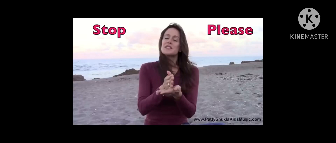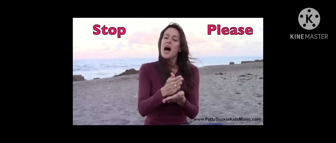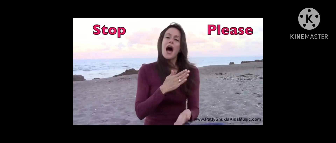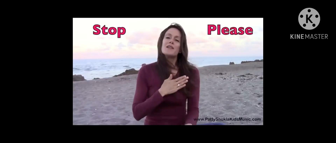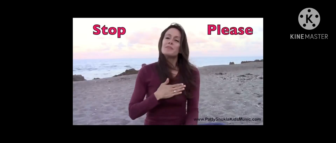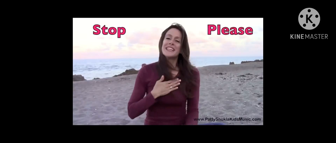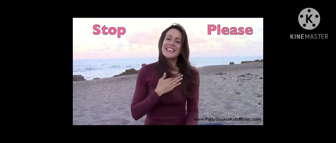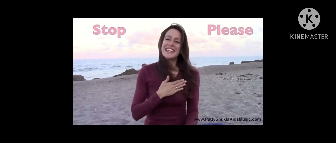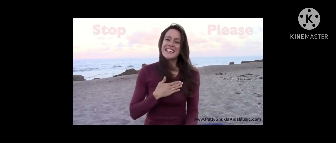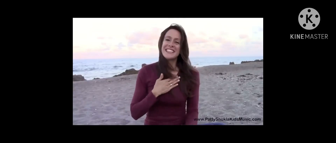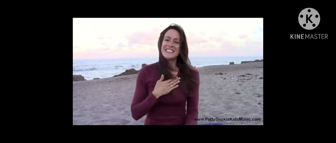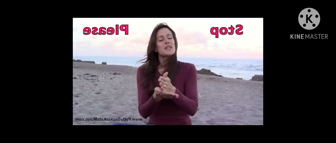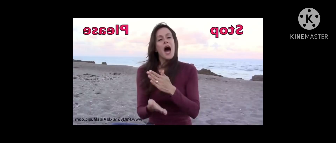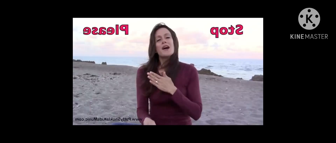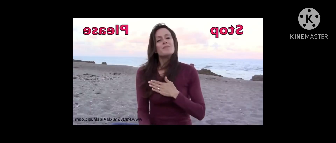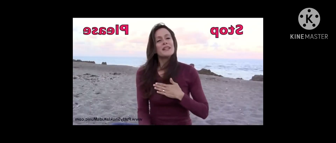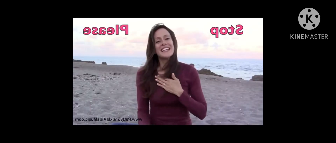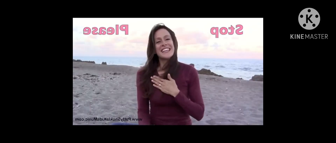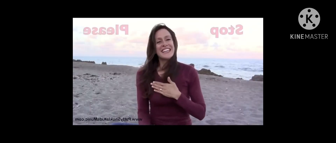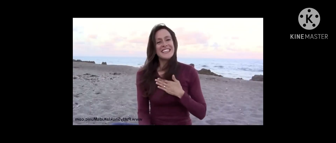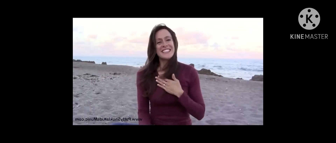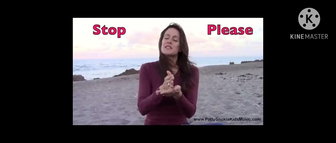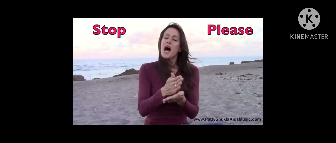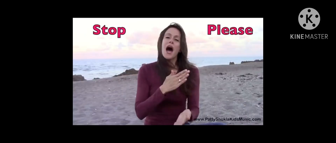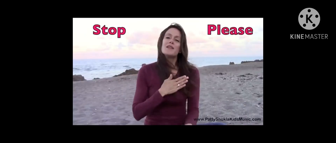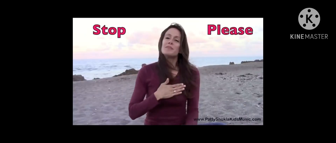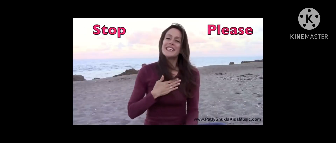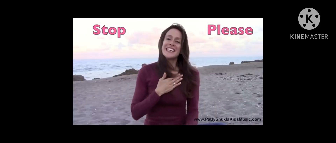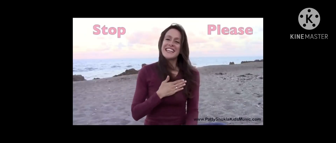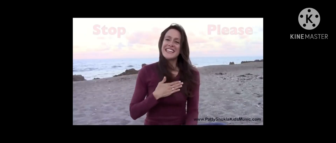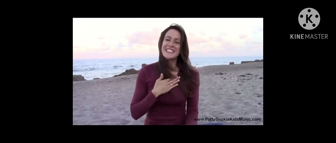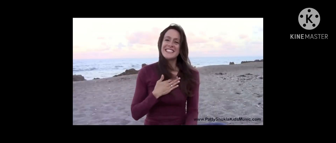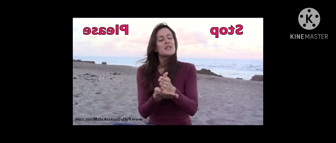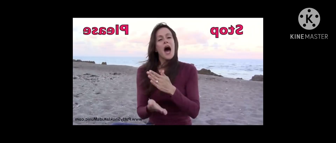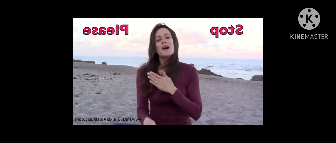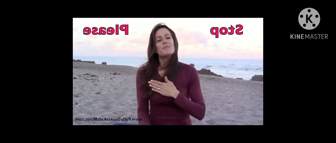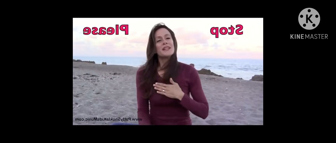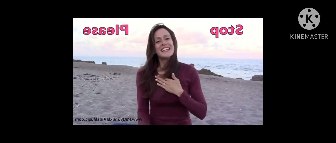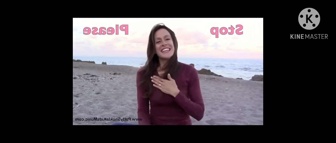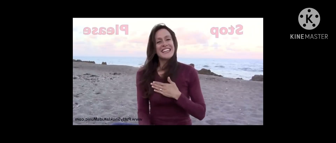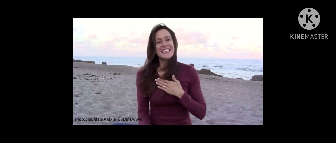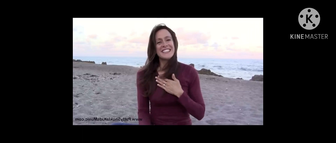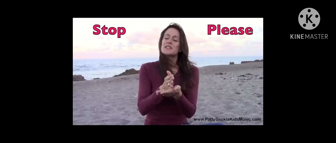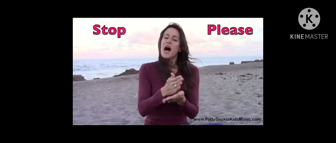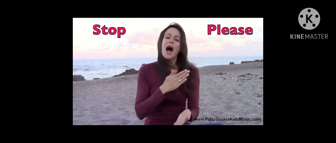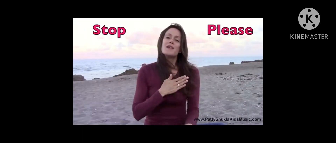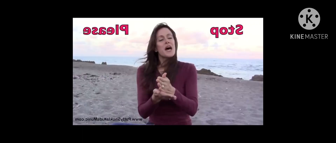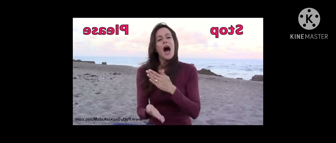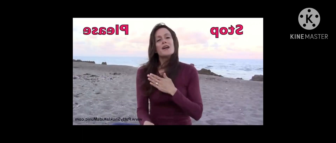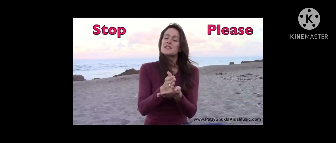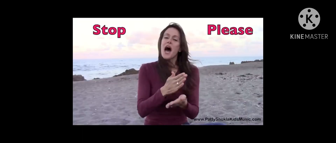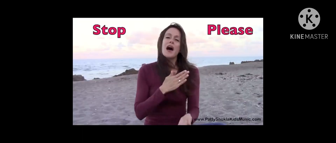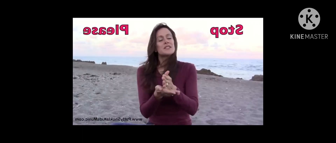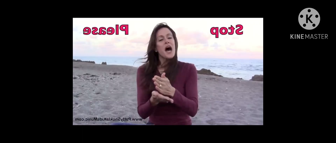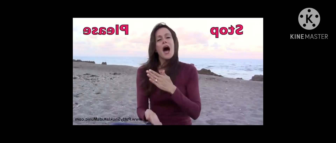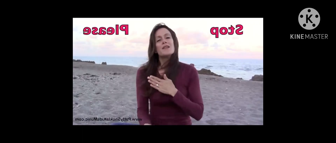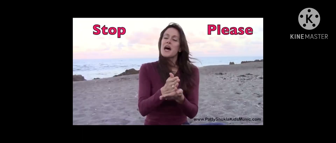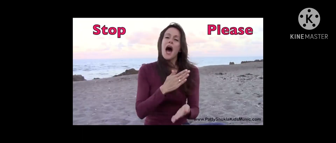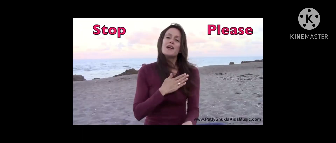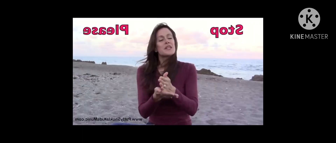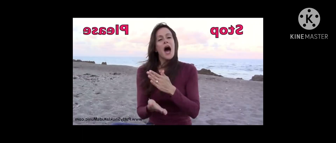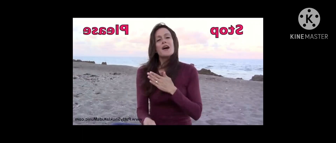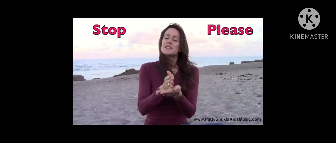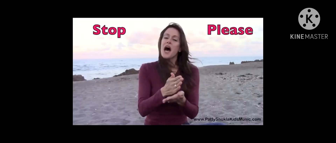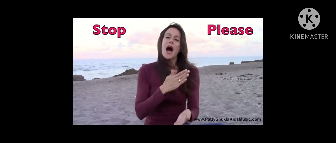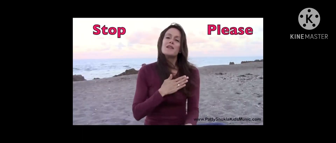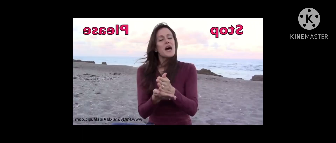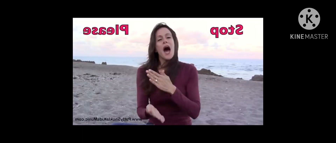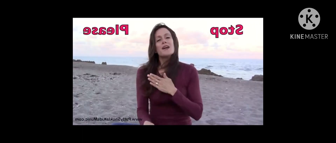Stop Please